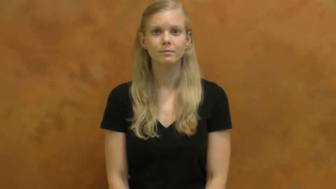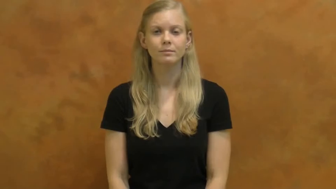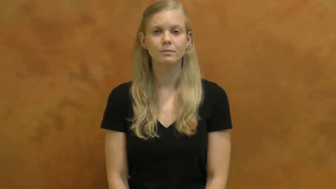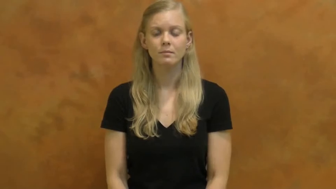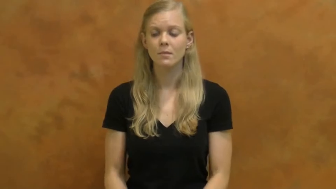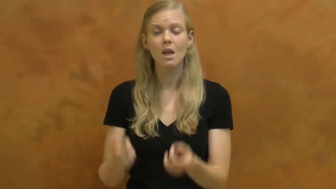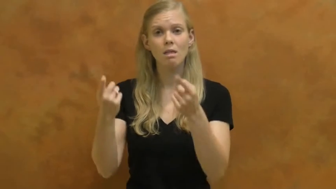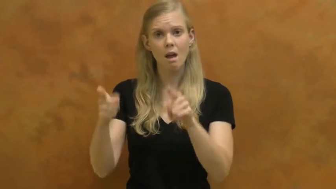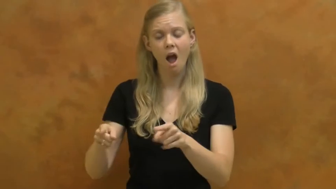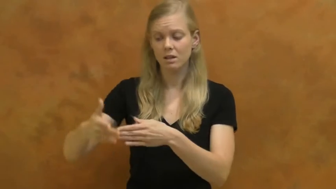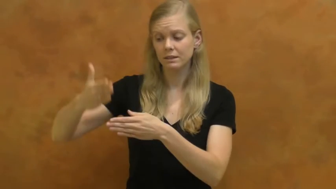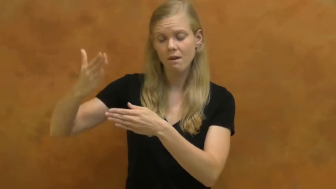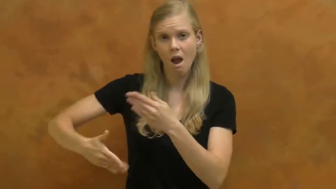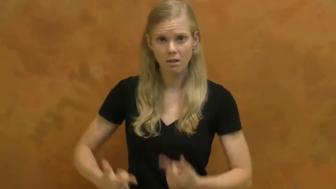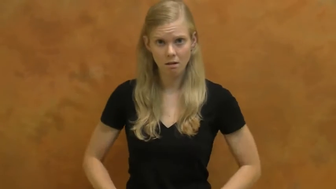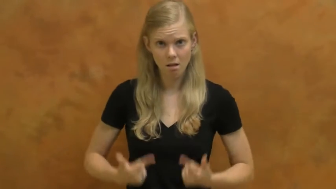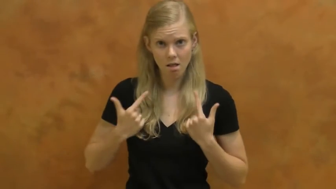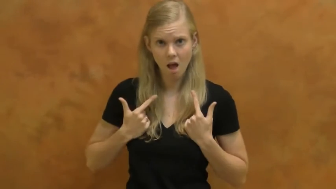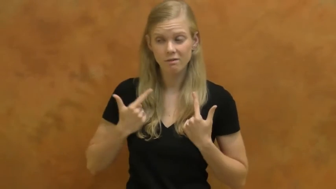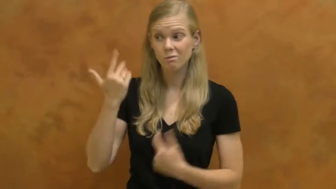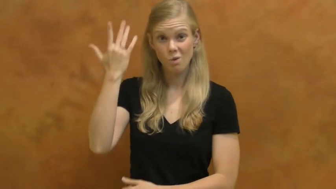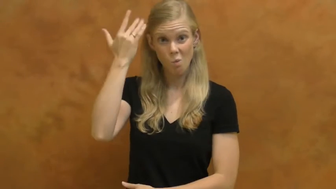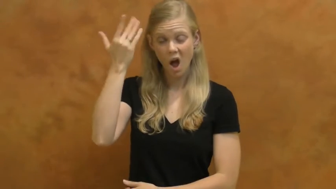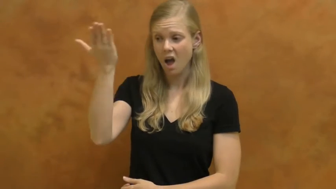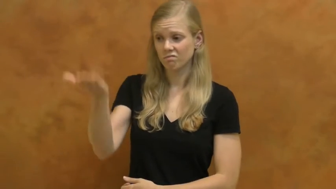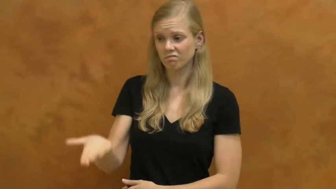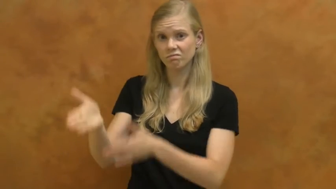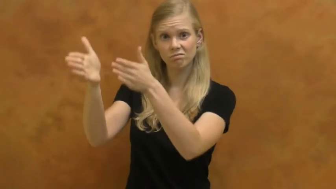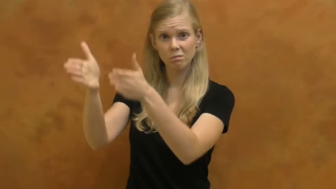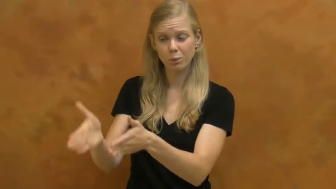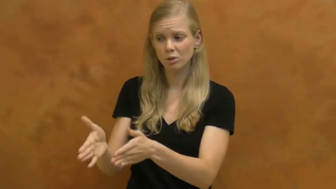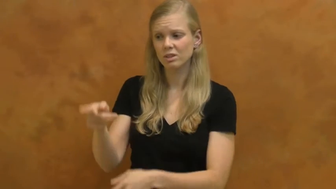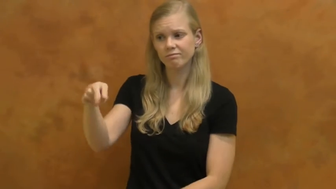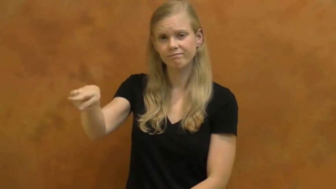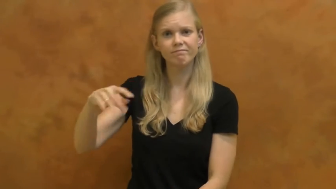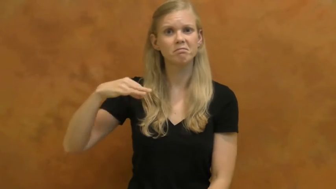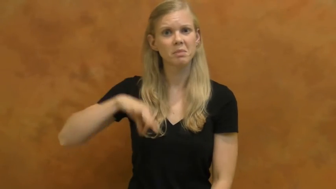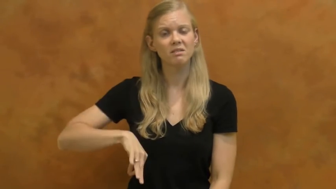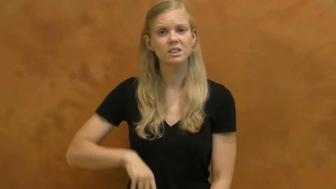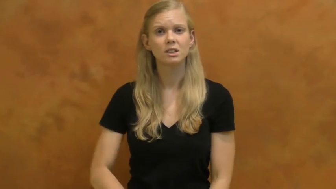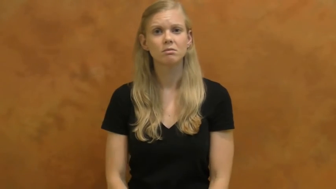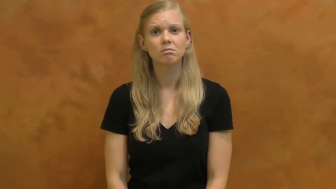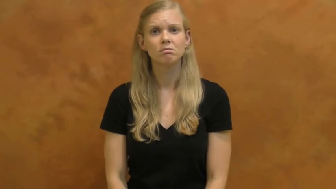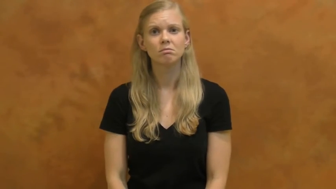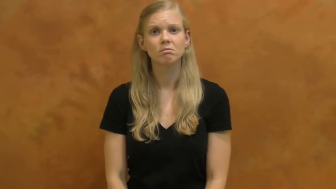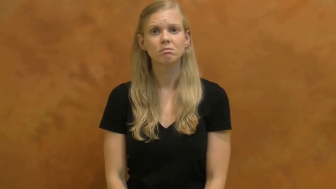euthanasia